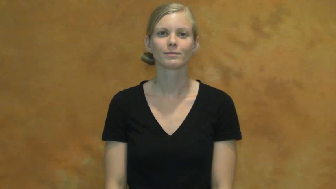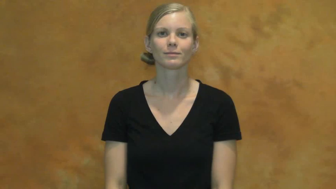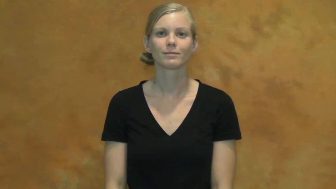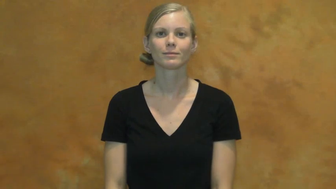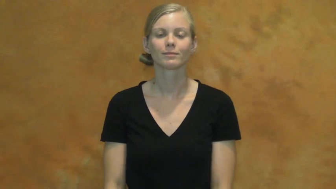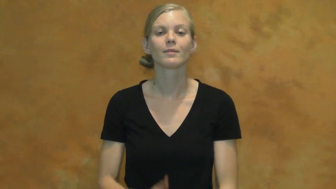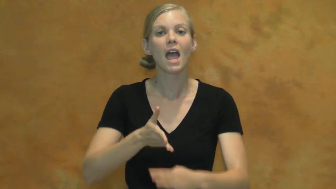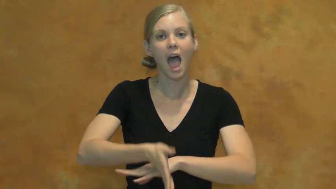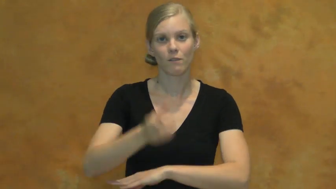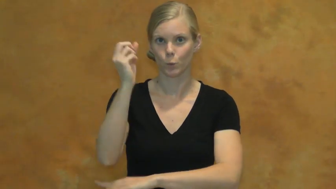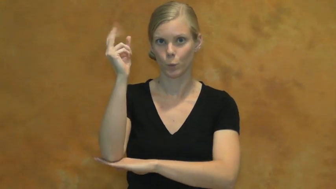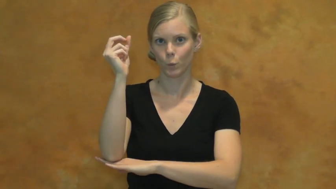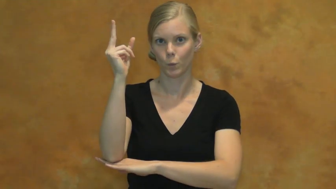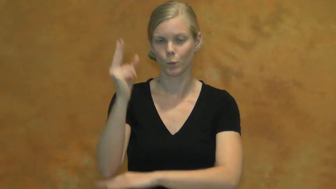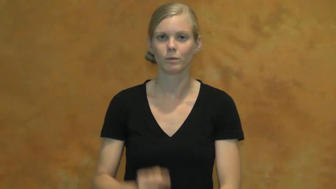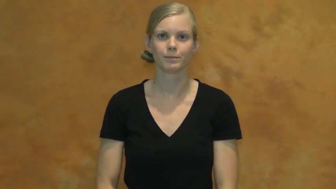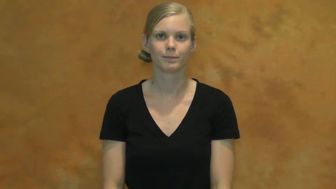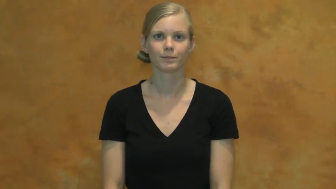PM